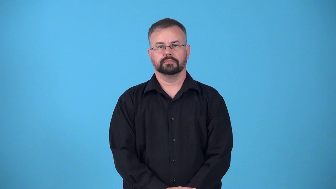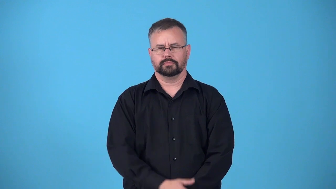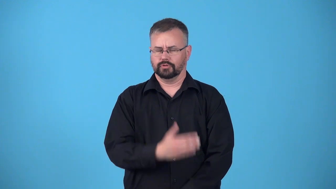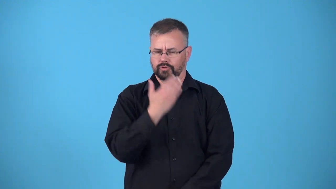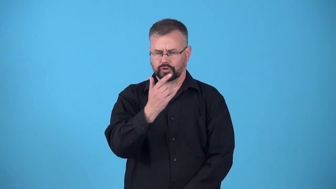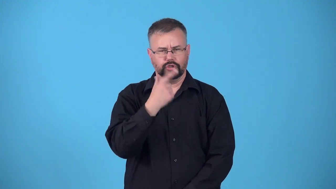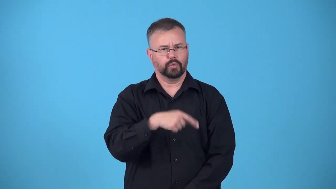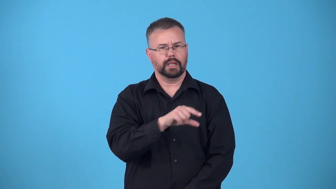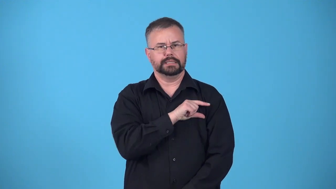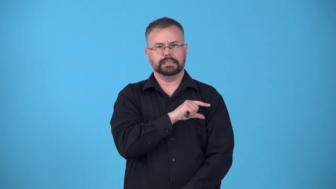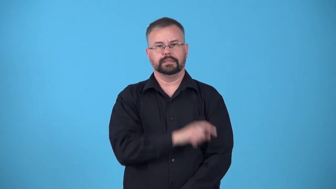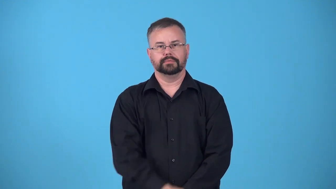virtue